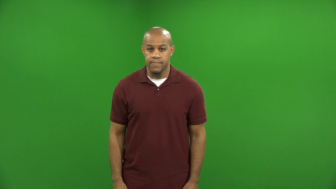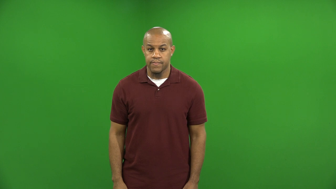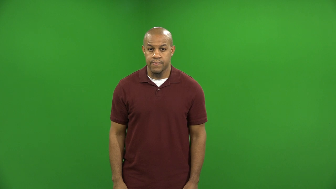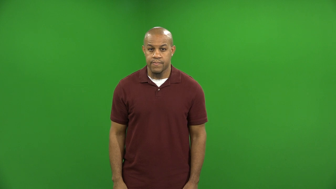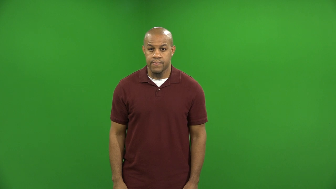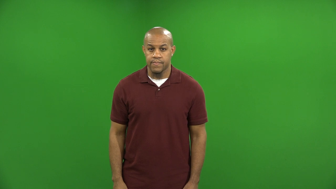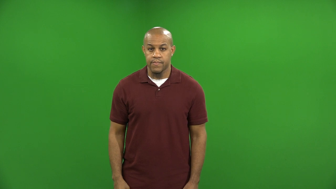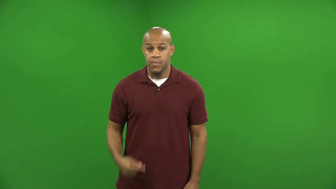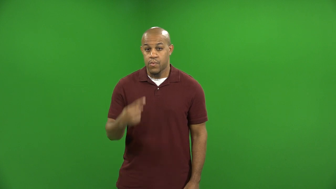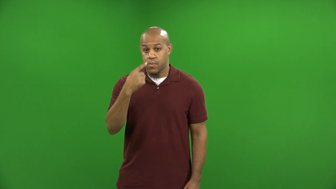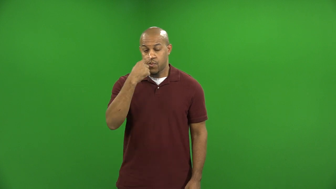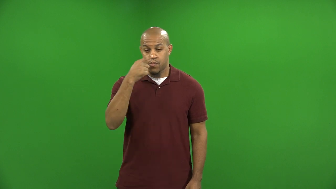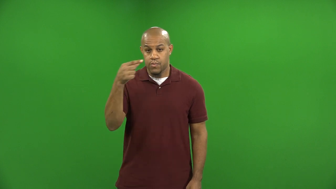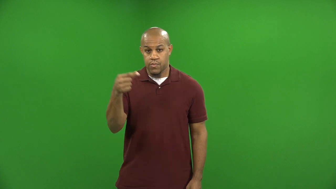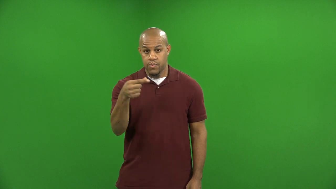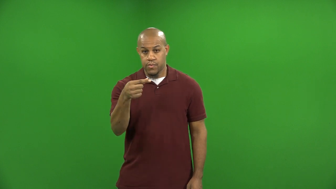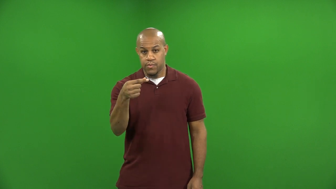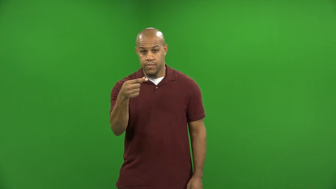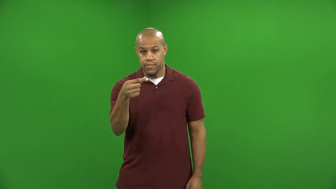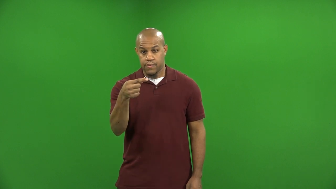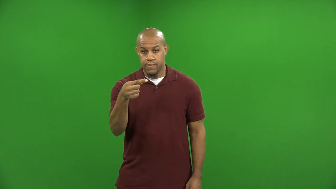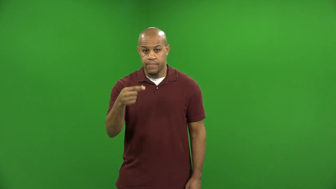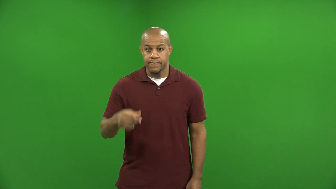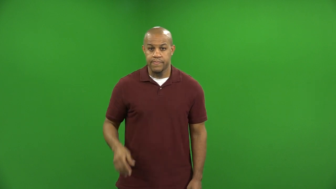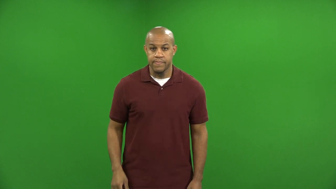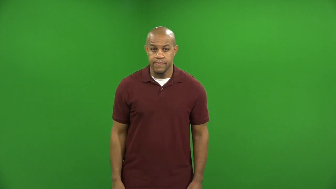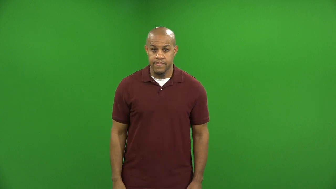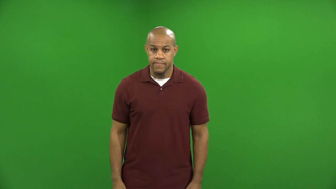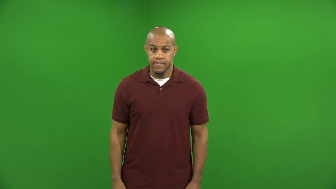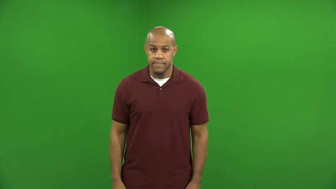Noseguard